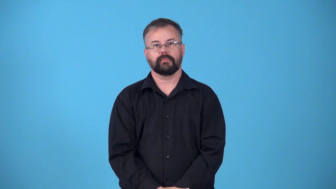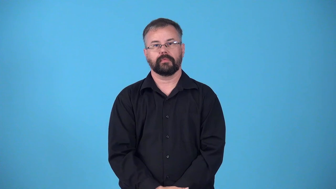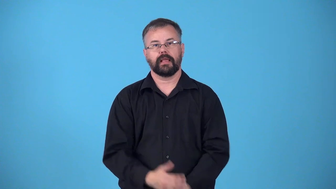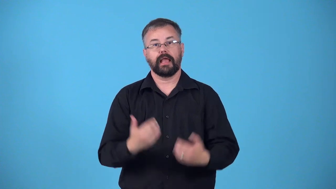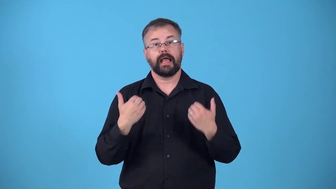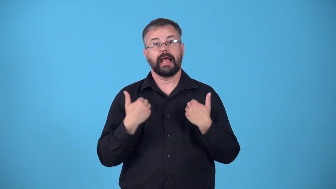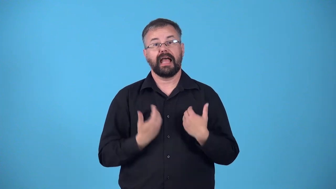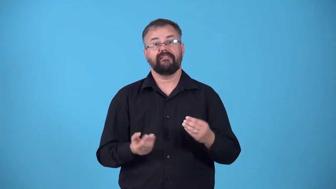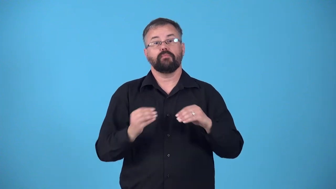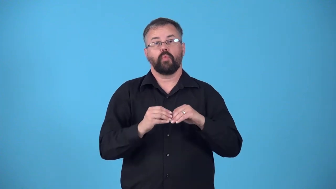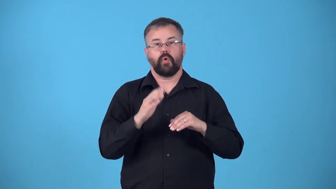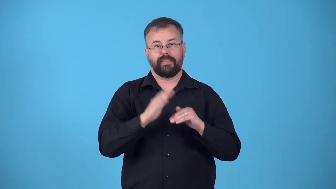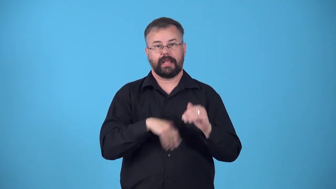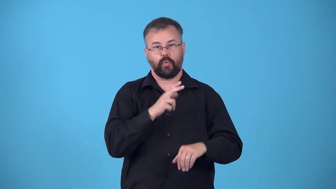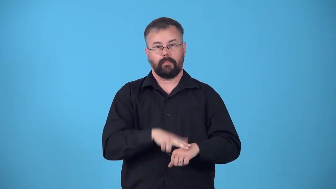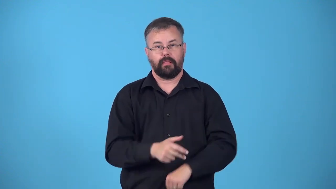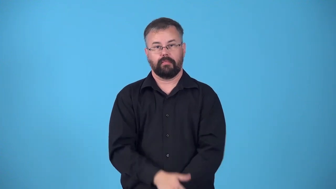flush